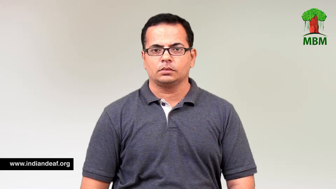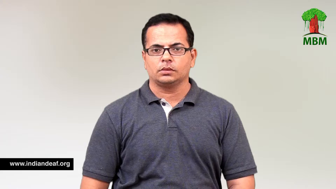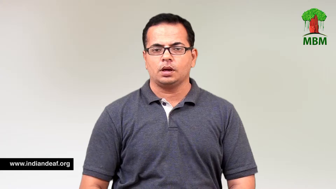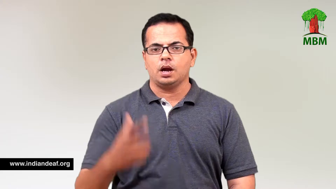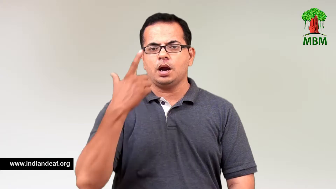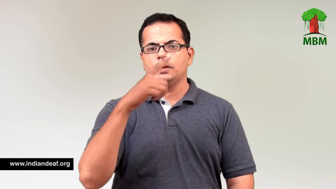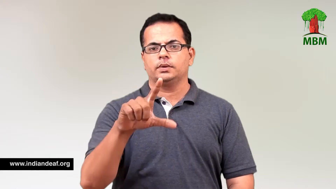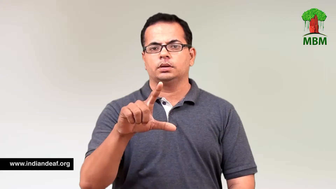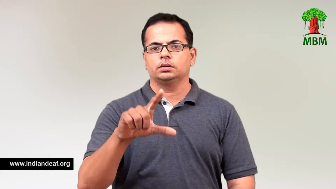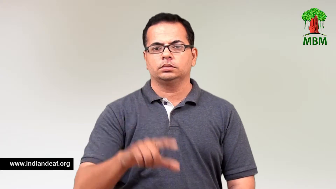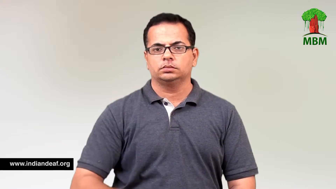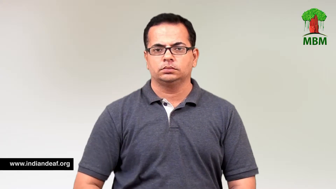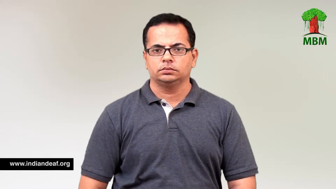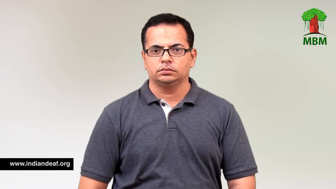Leave